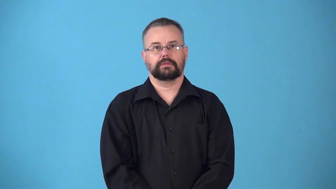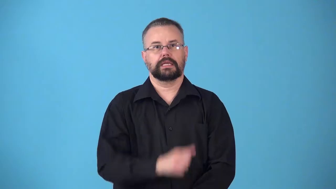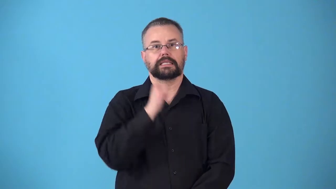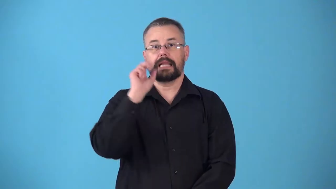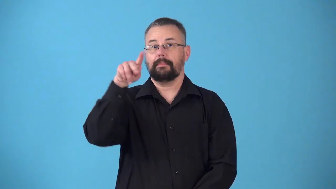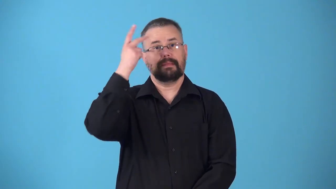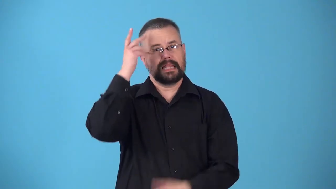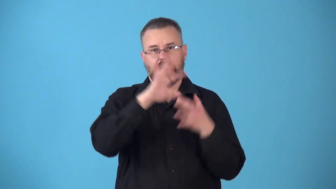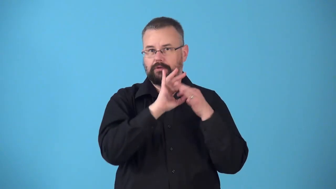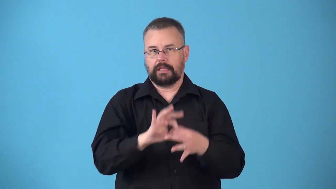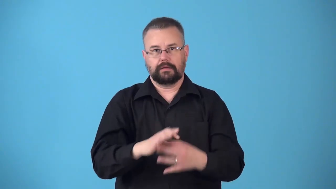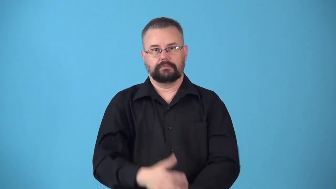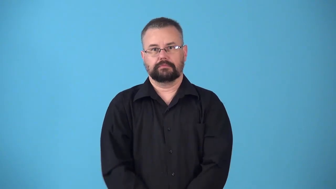nonpolitical